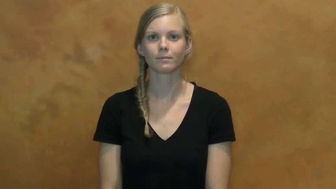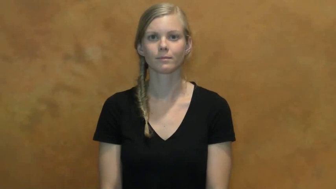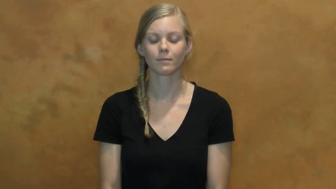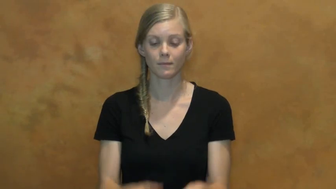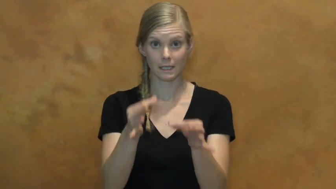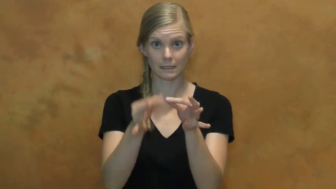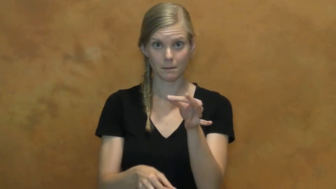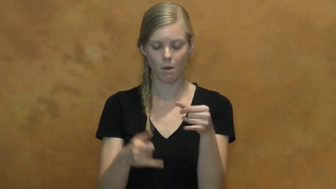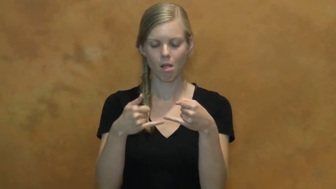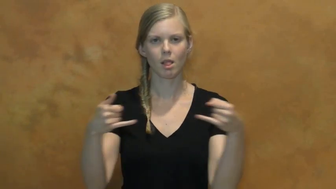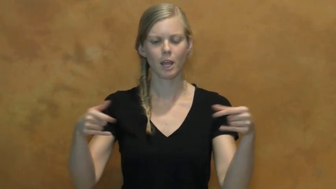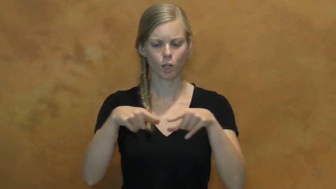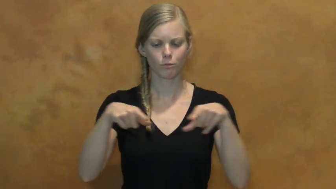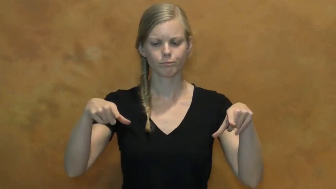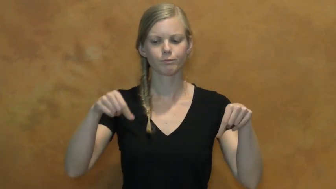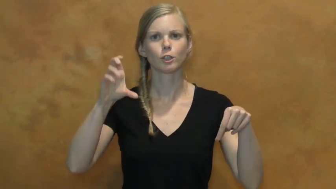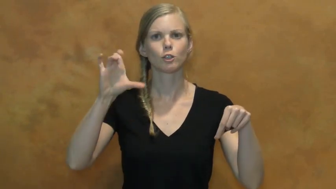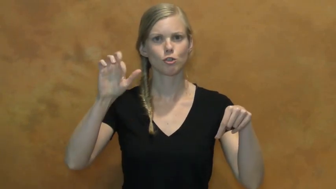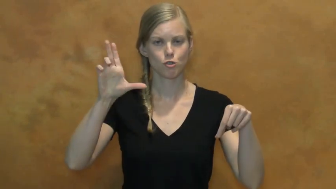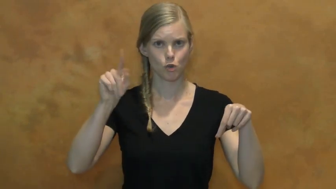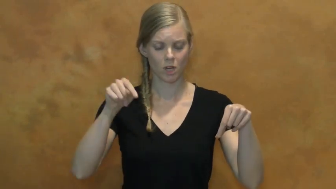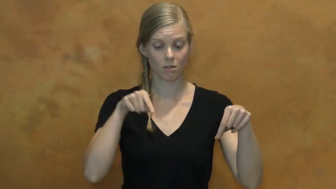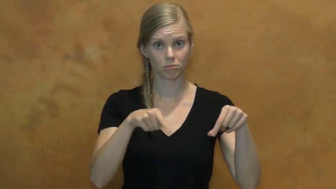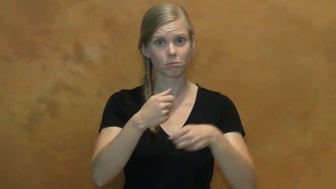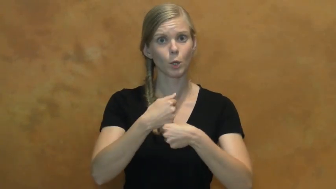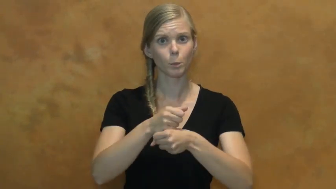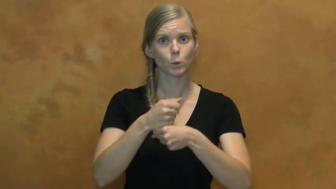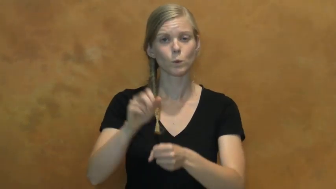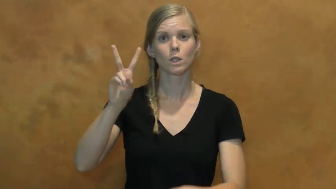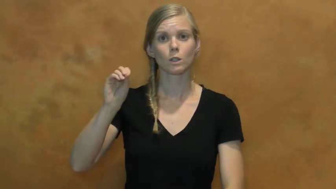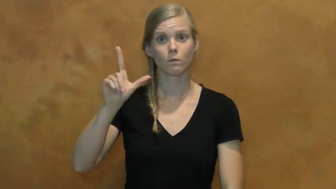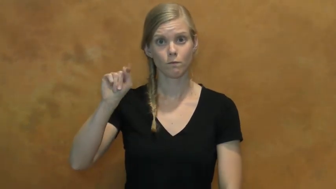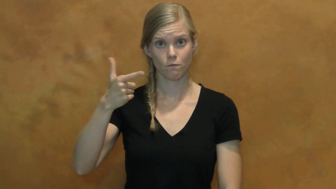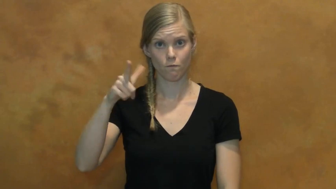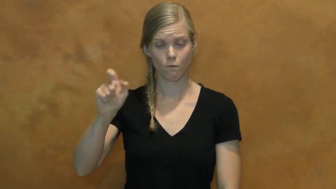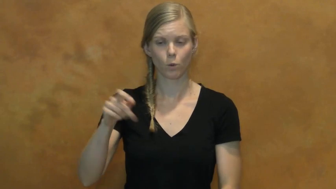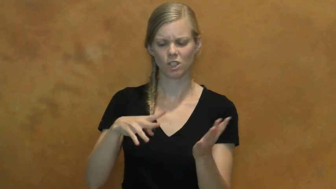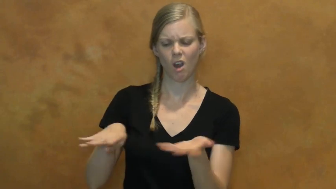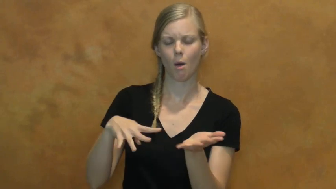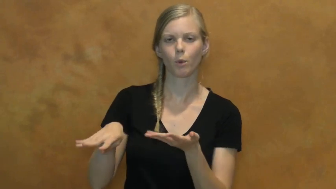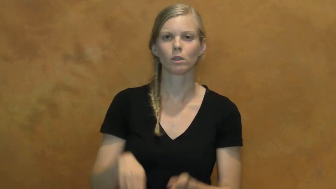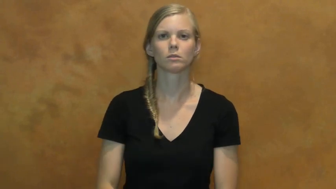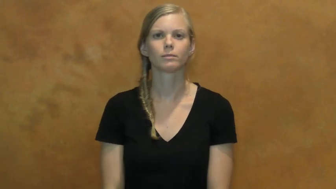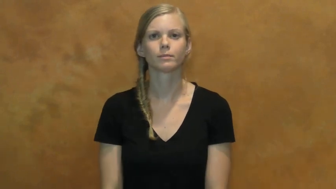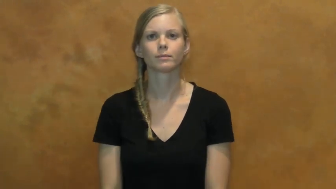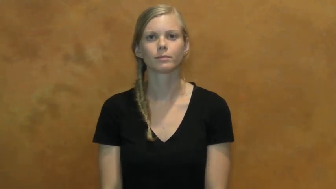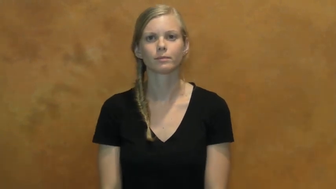voltage divider